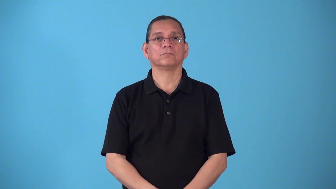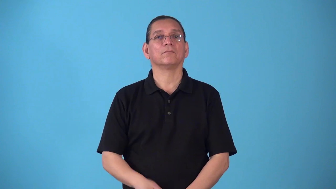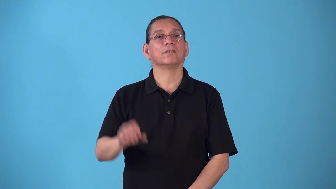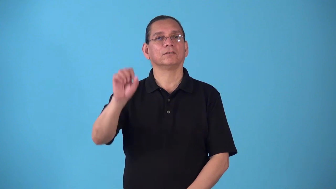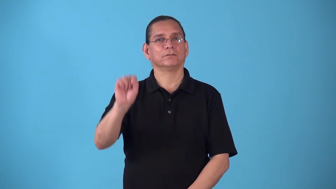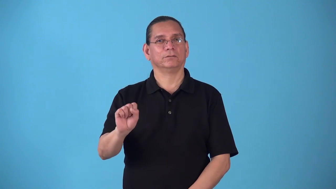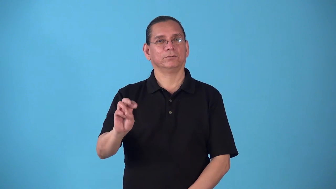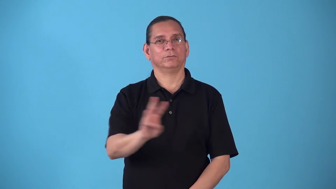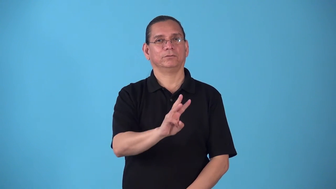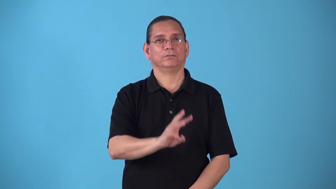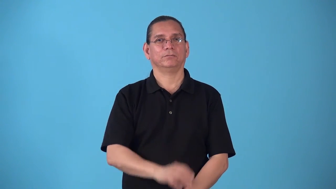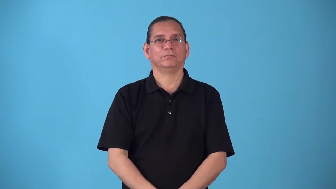southwest